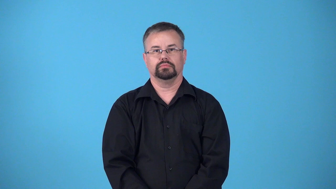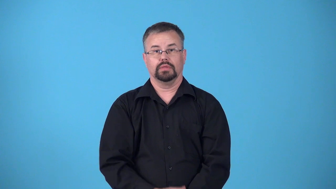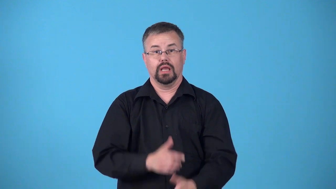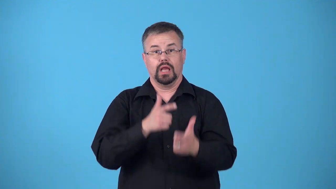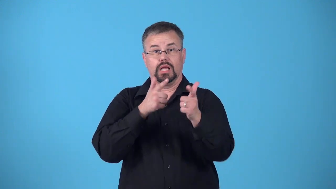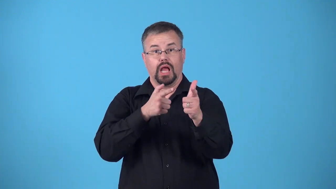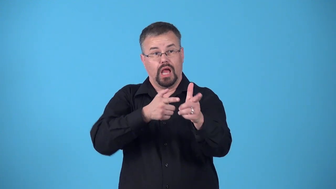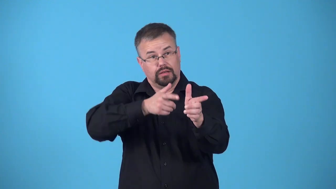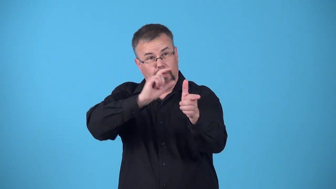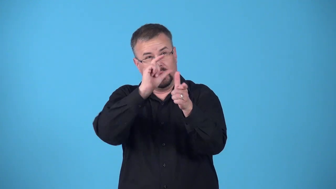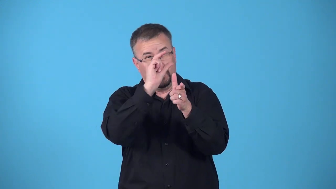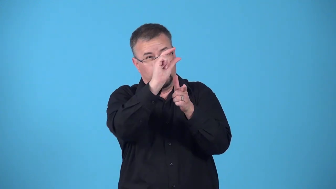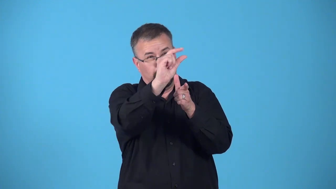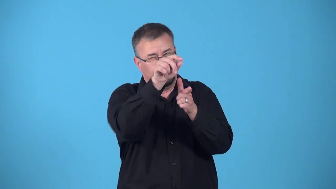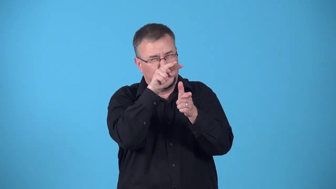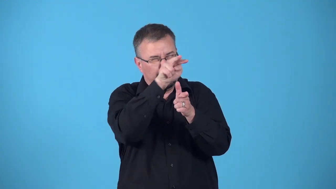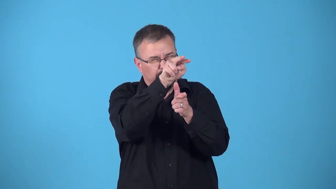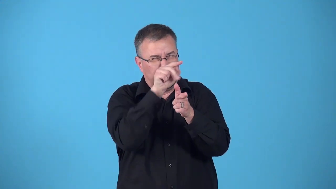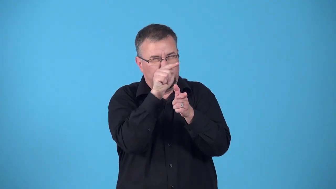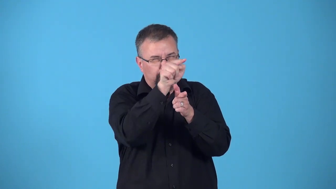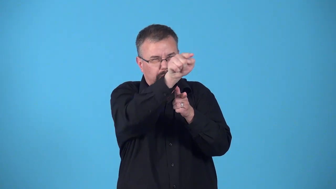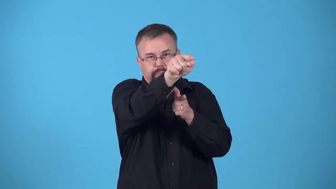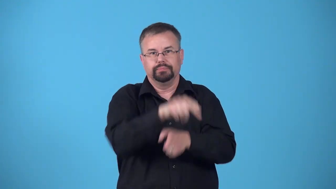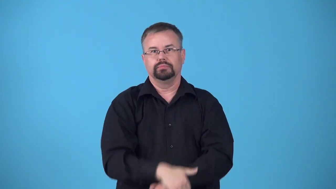in your sights